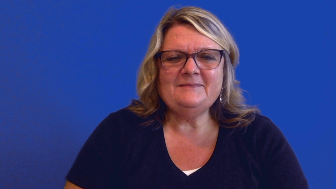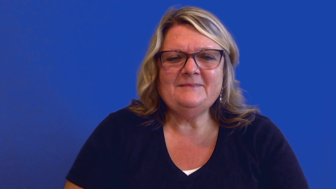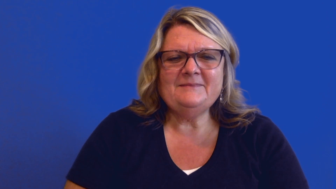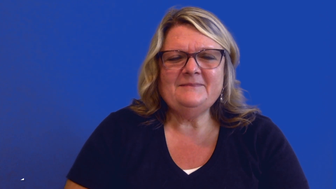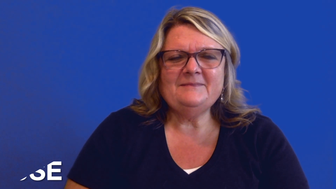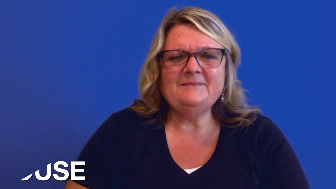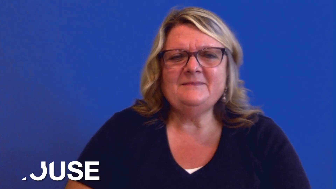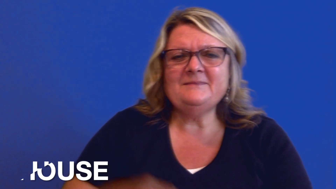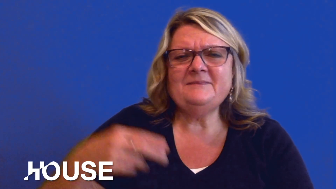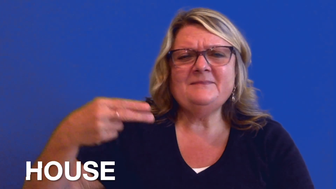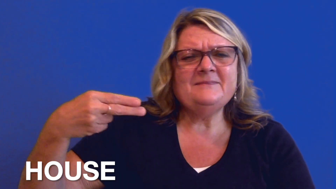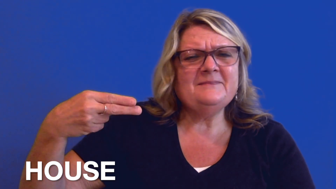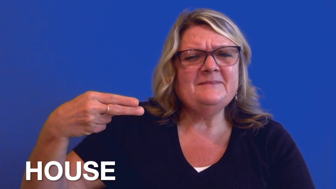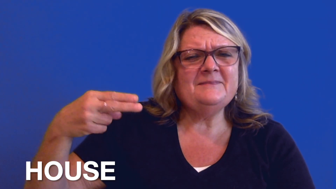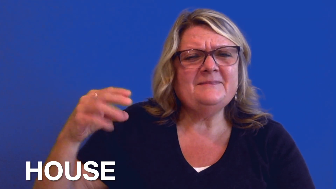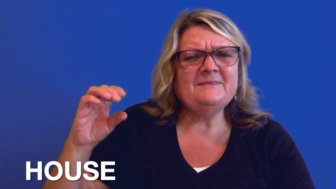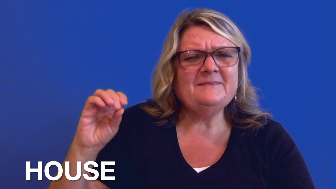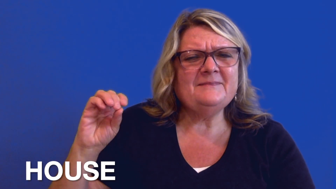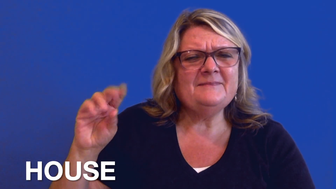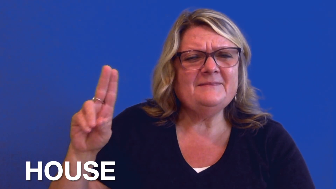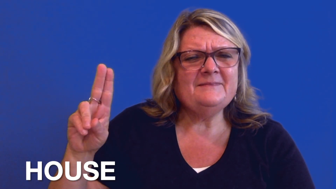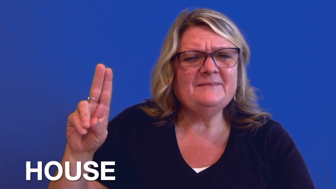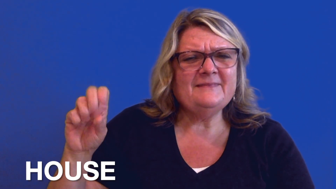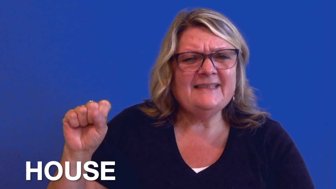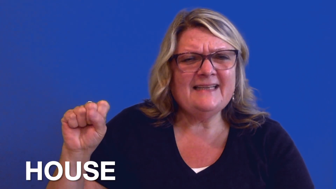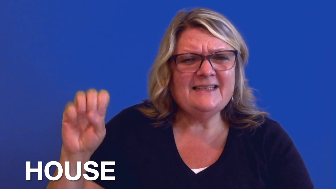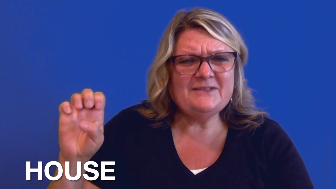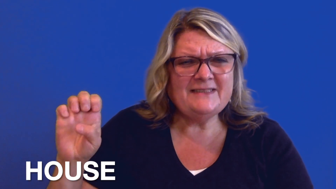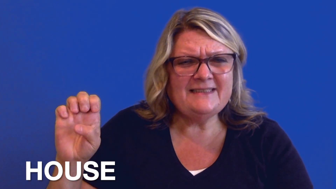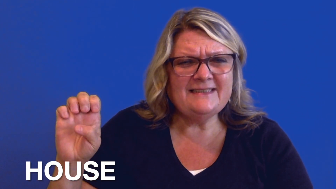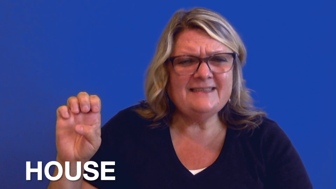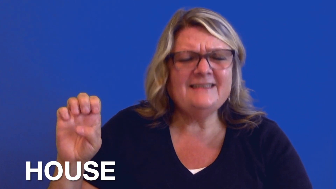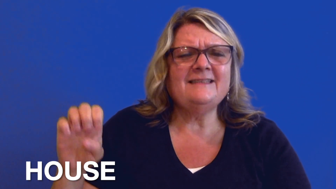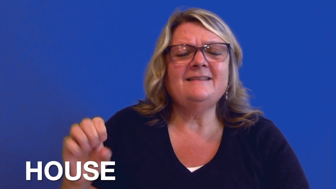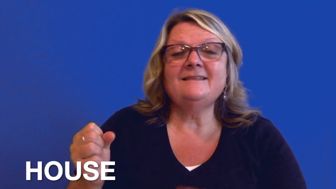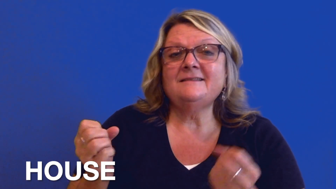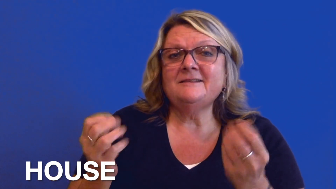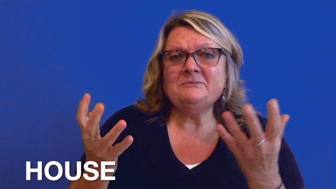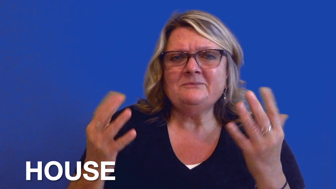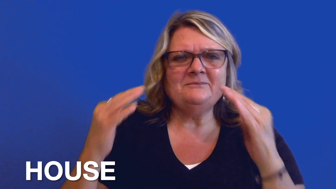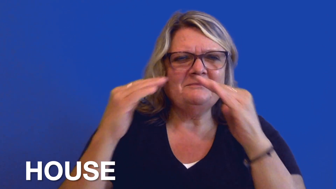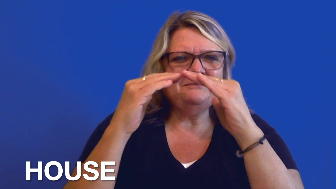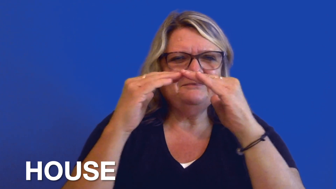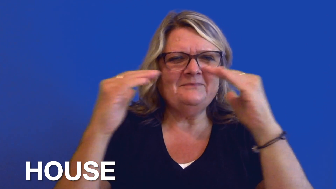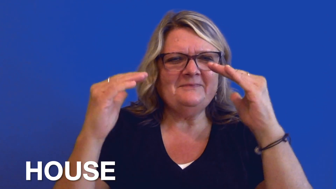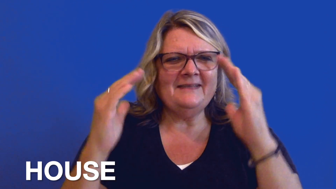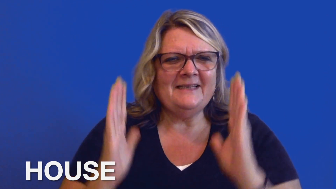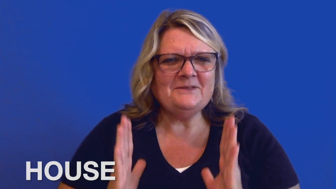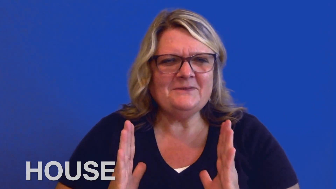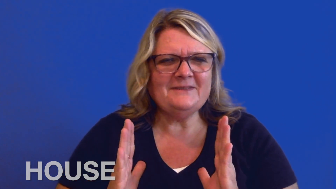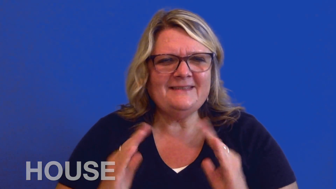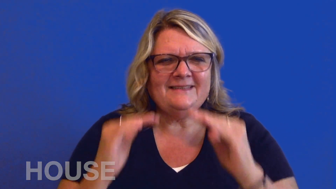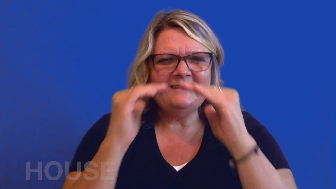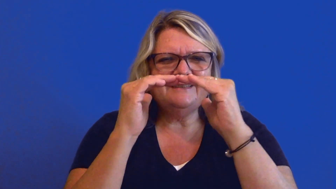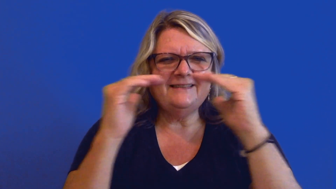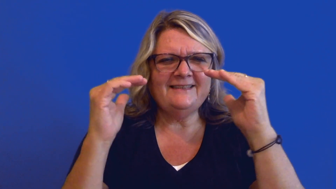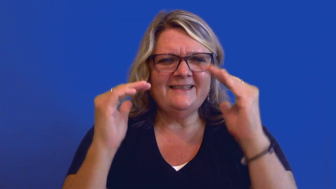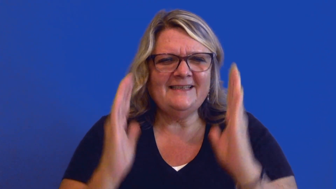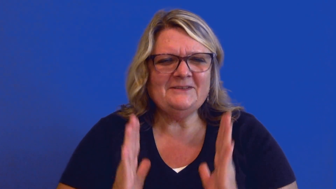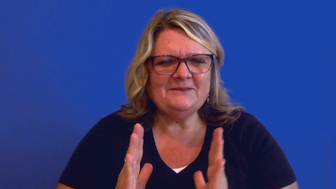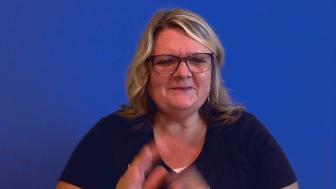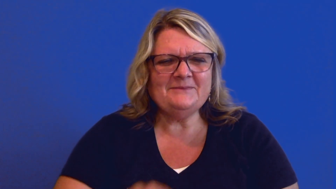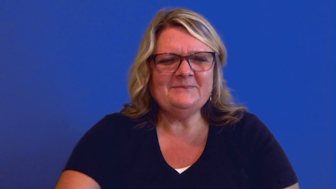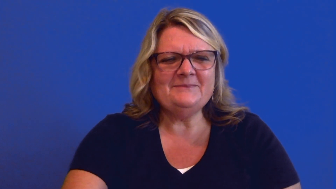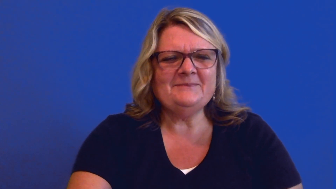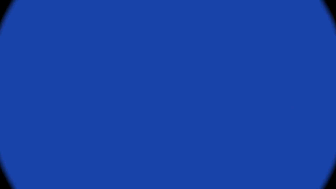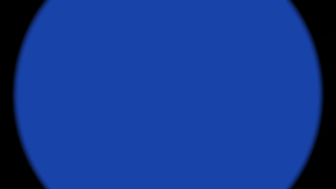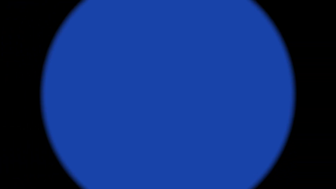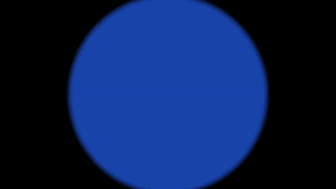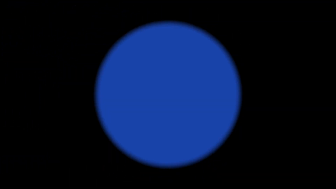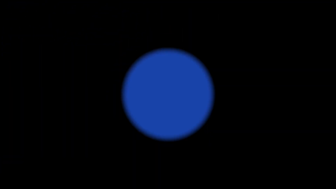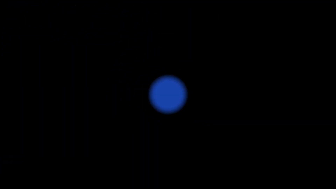HOUSE